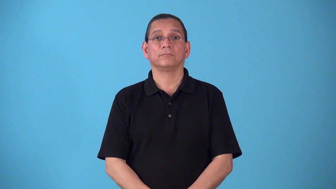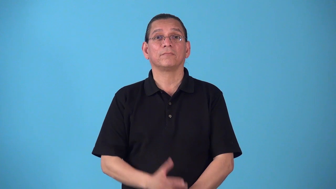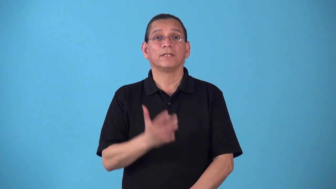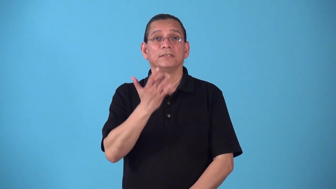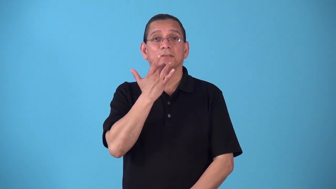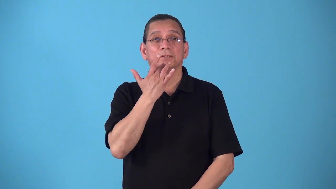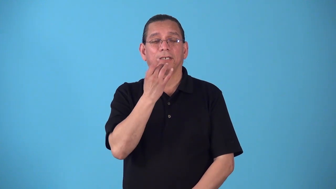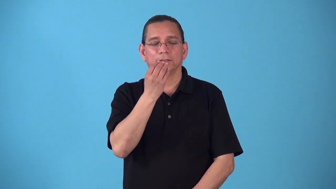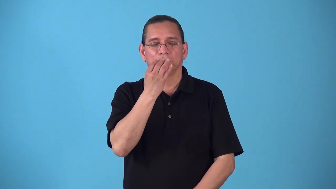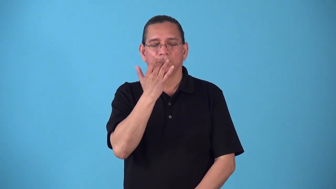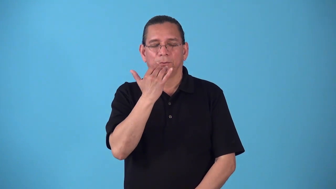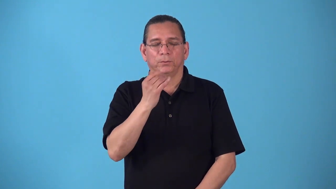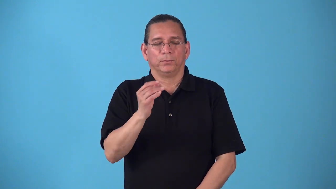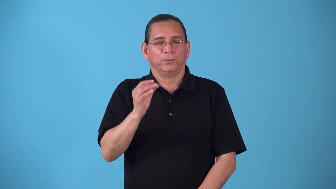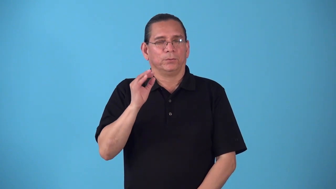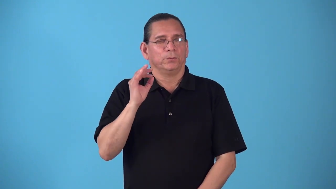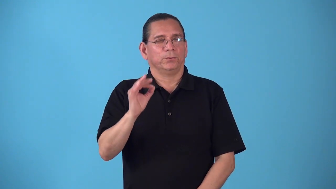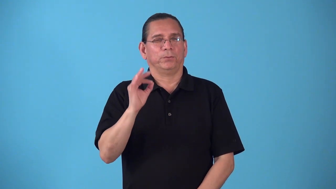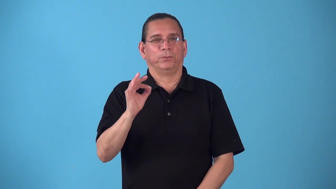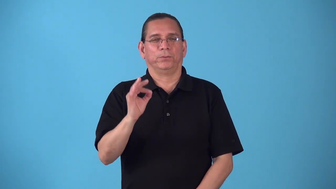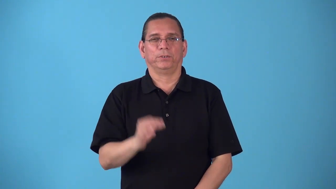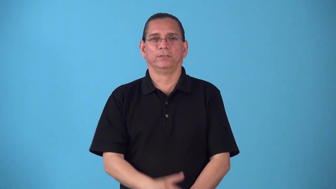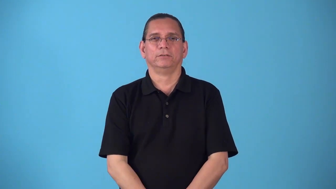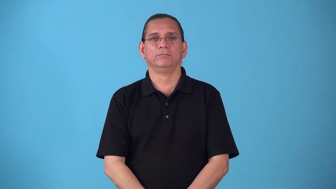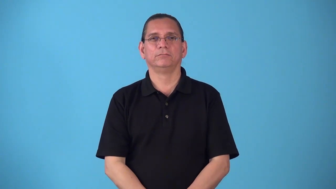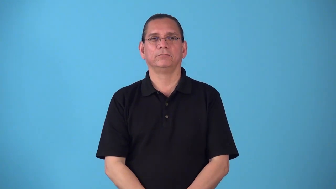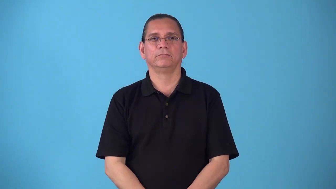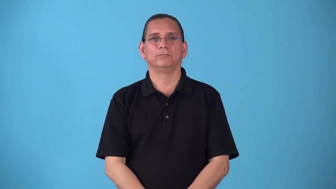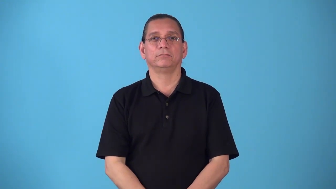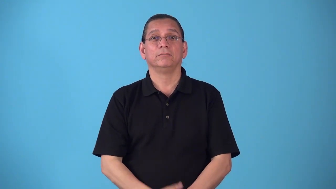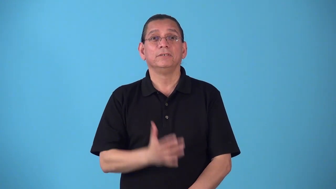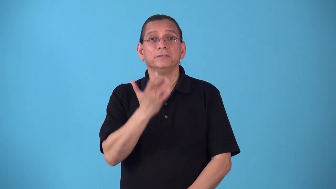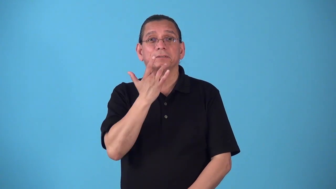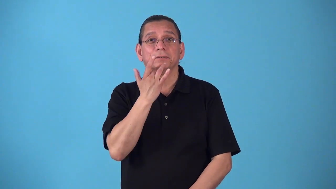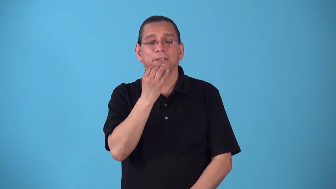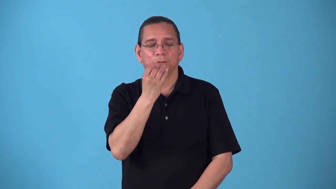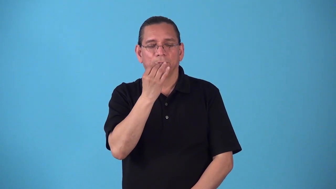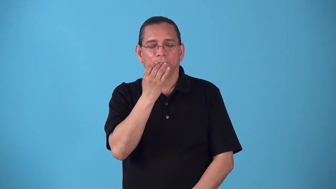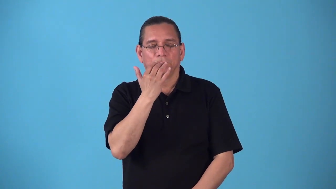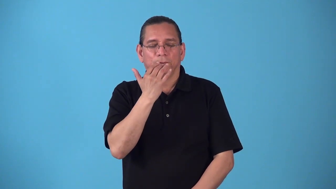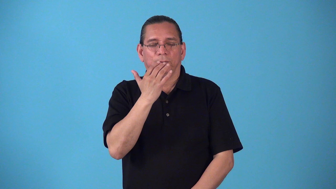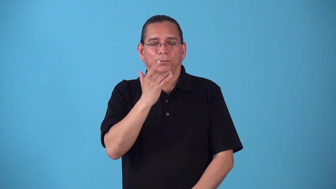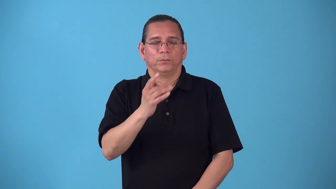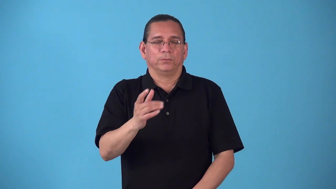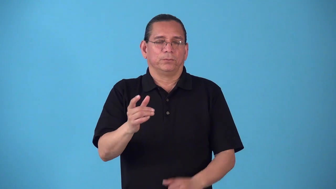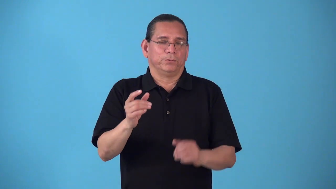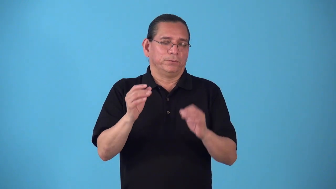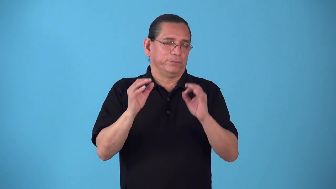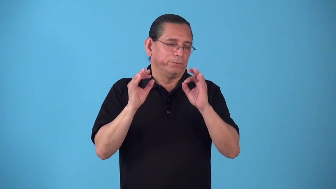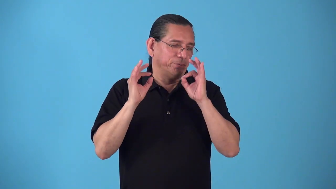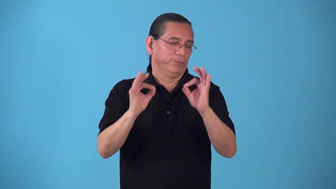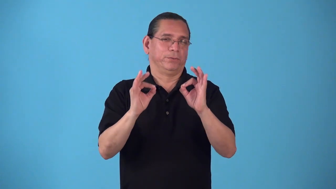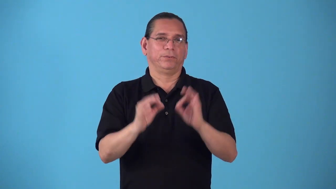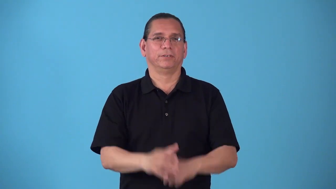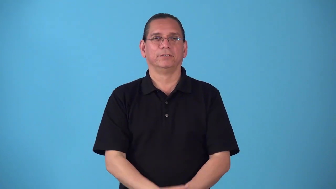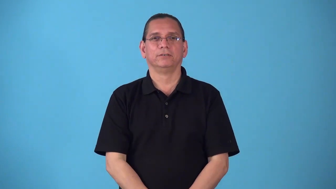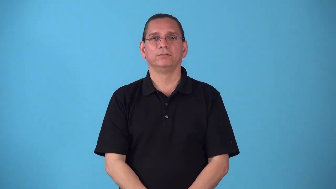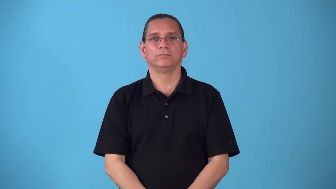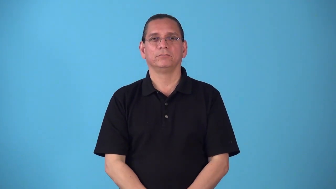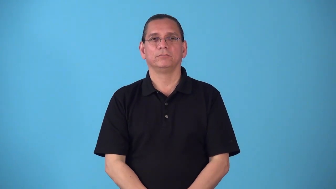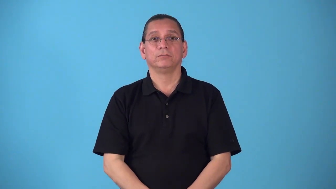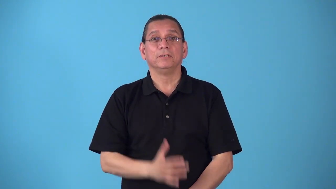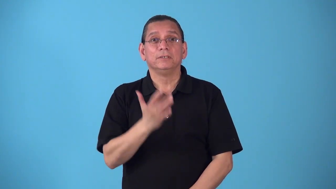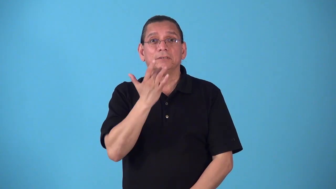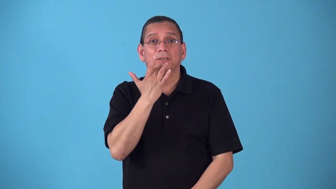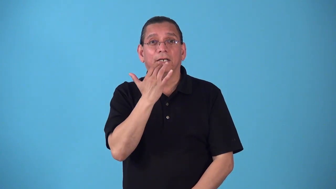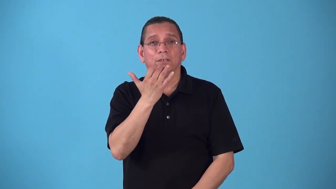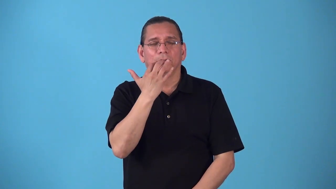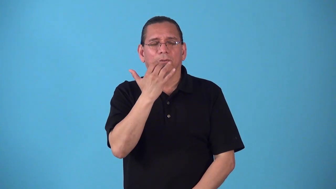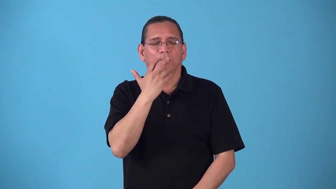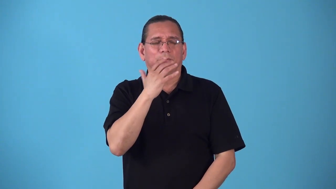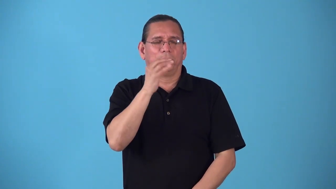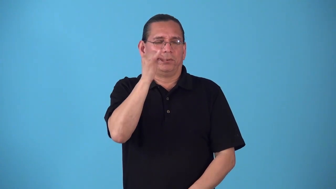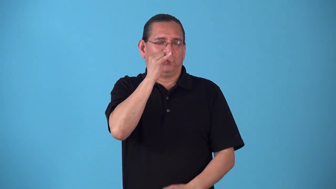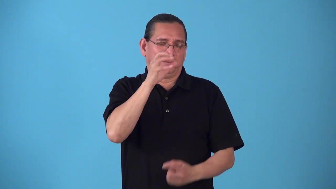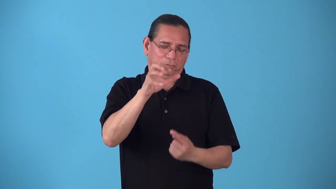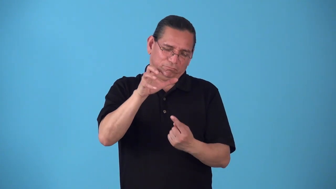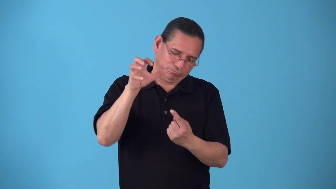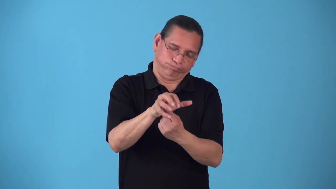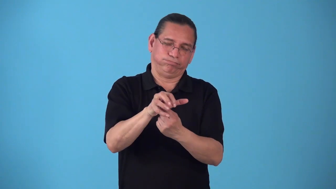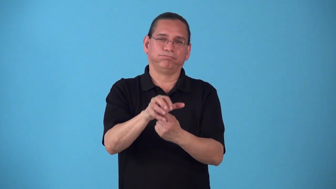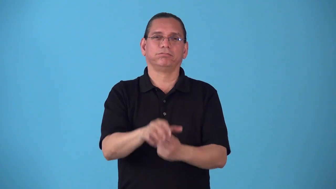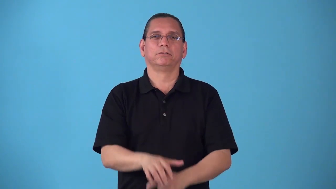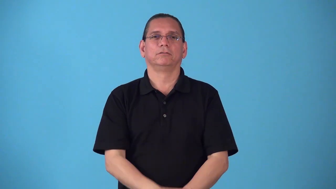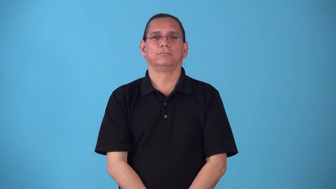savory